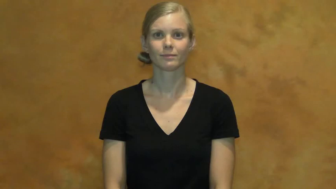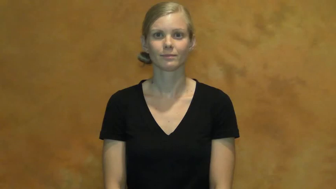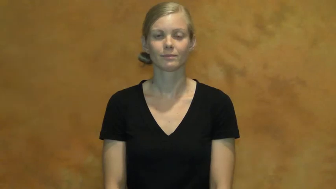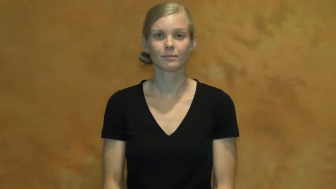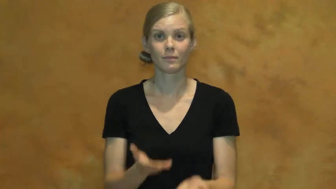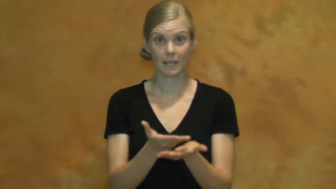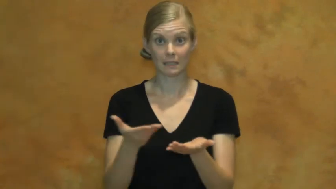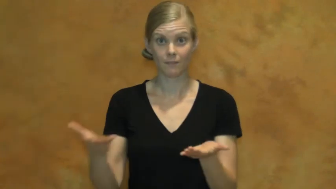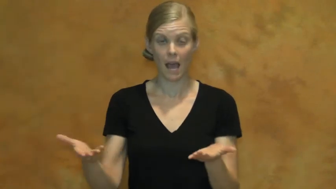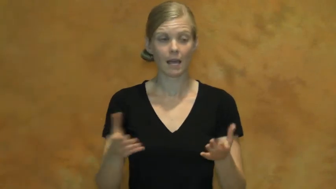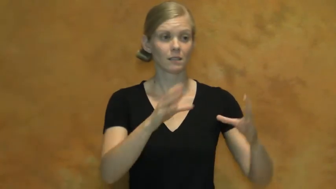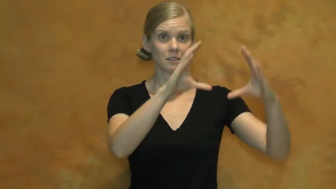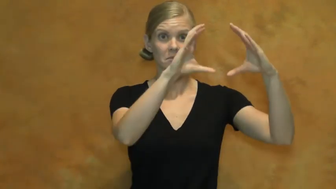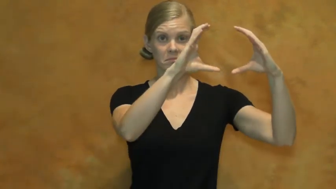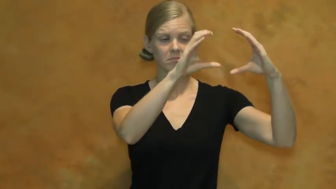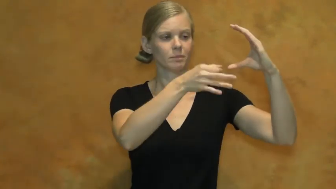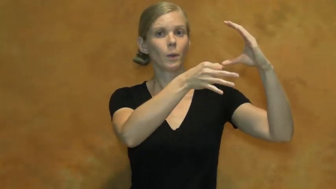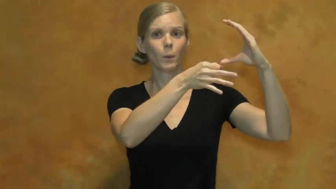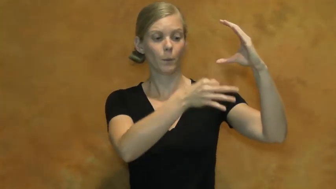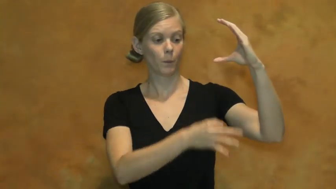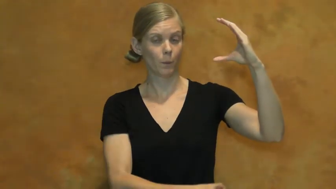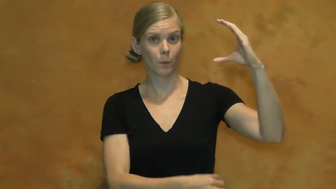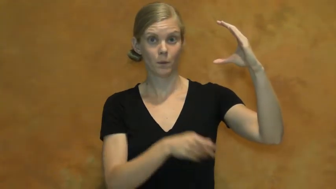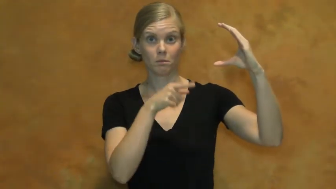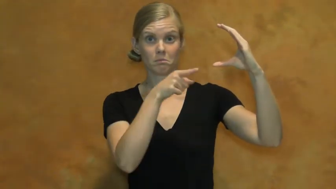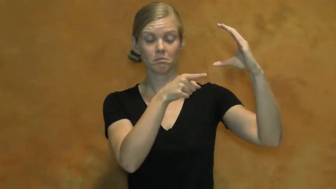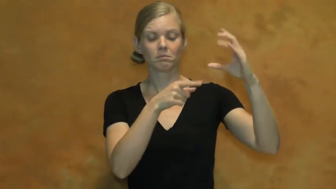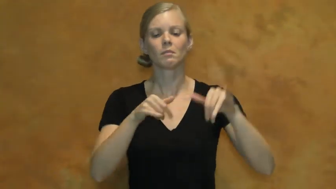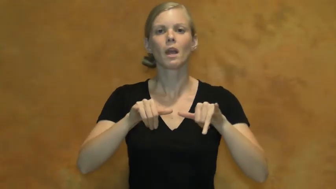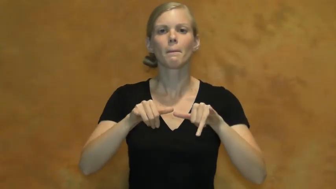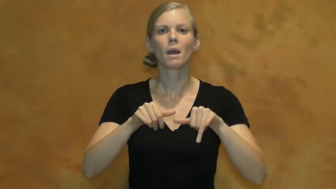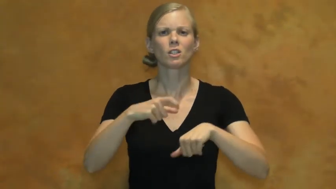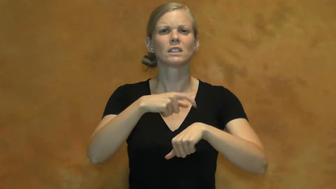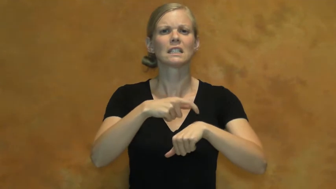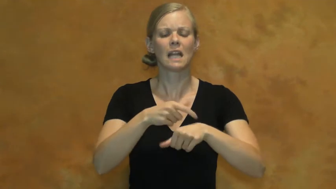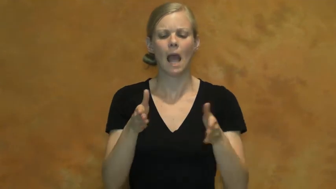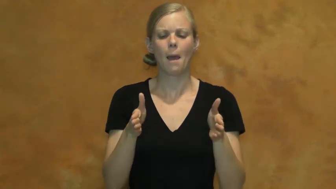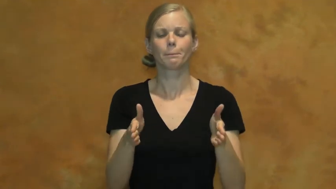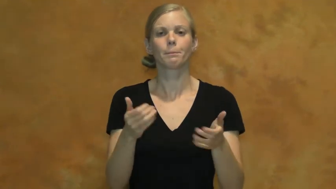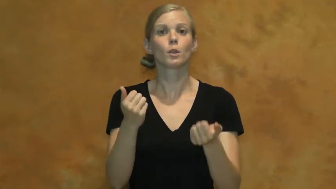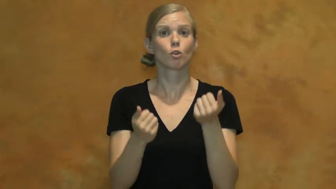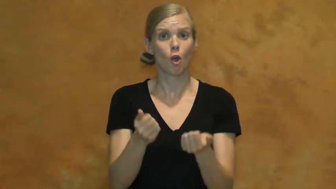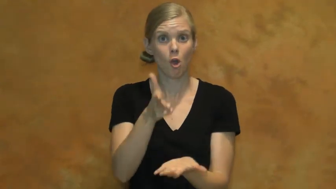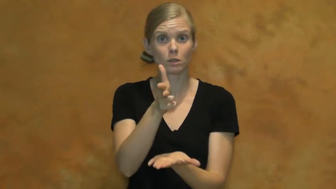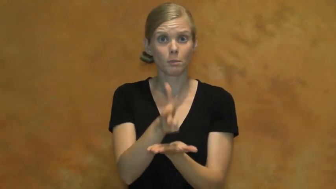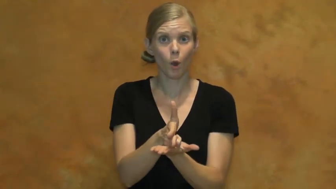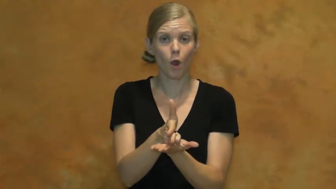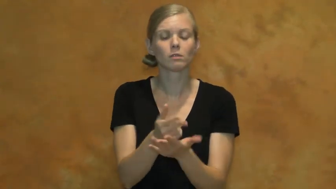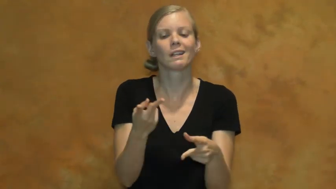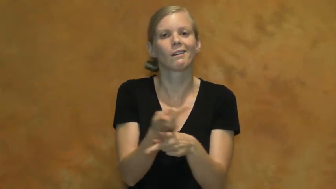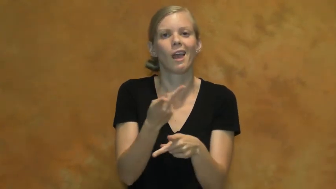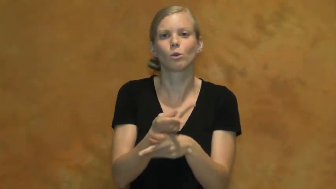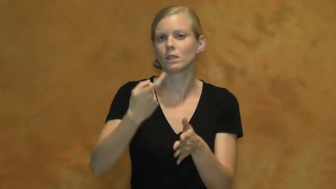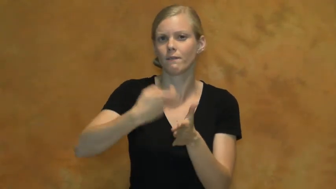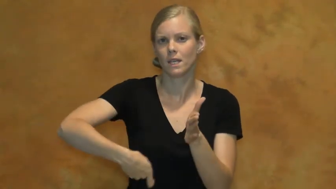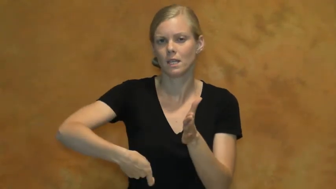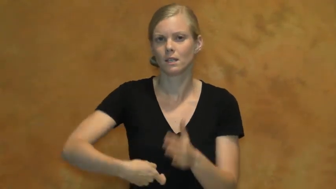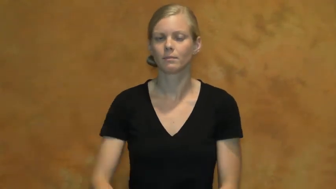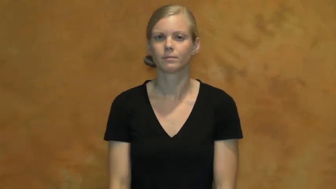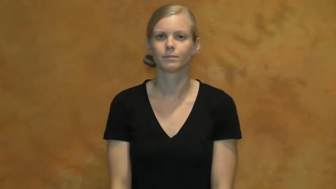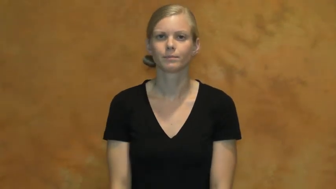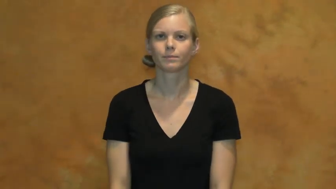parking meter